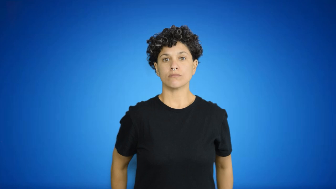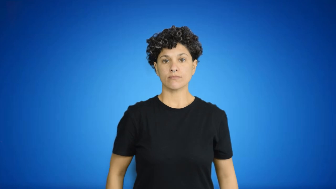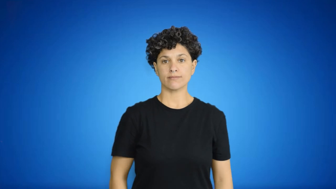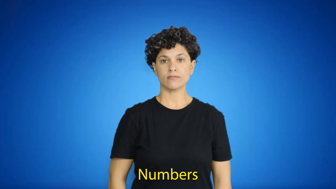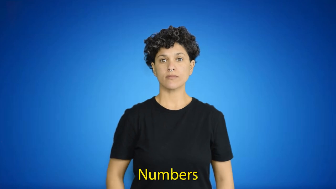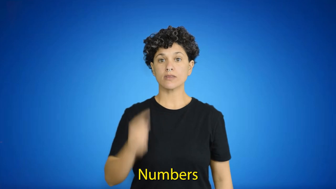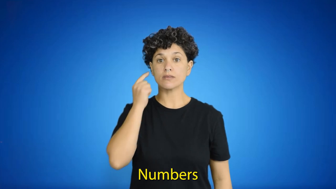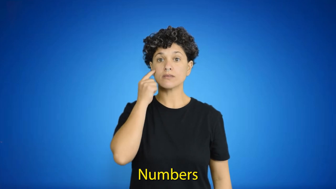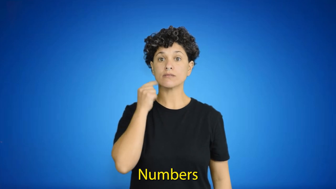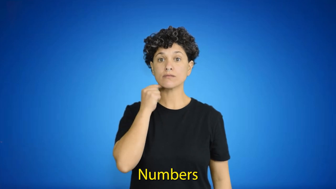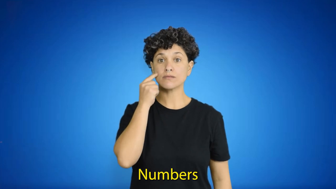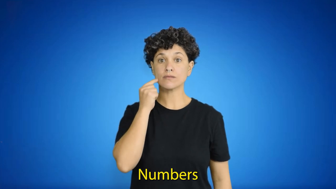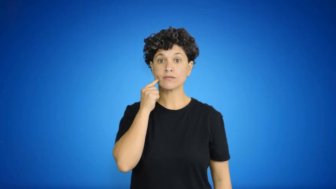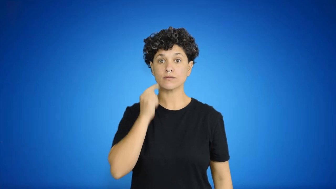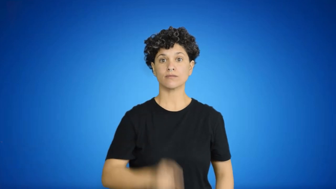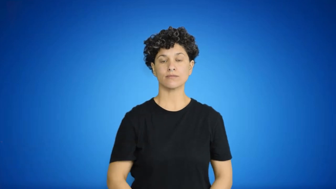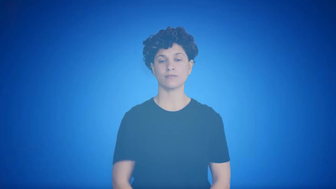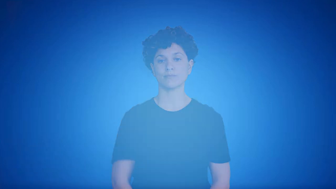Numbers